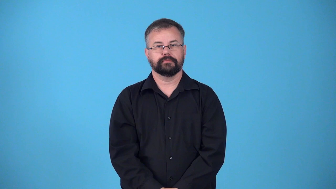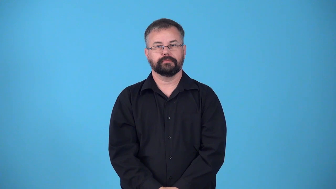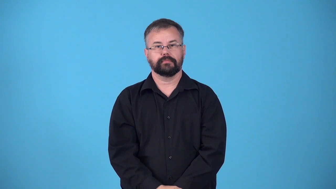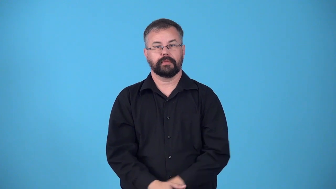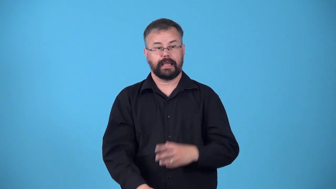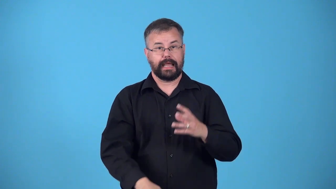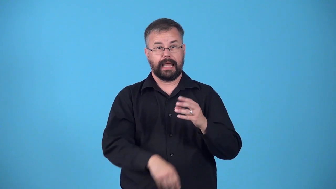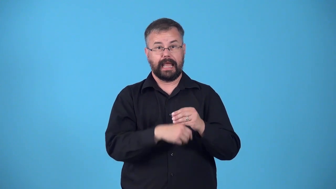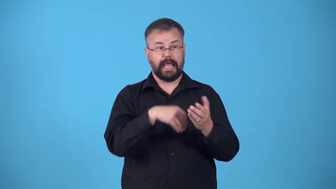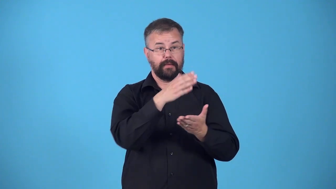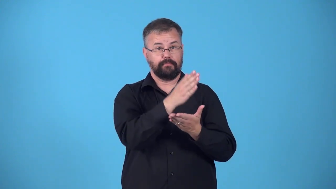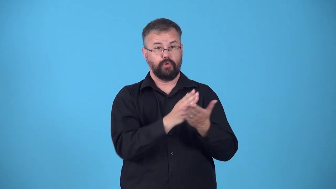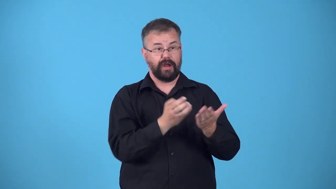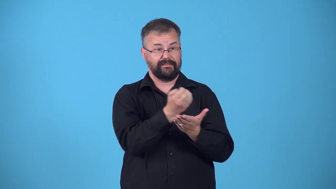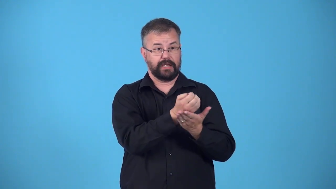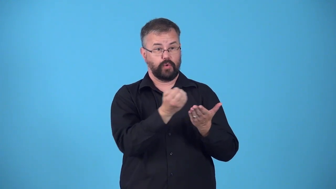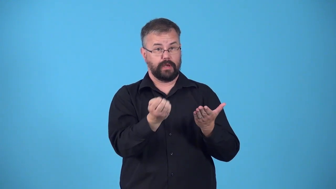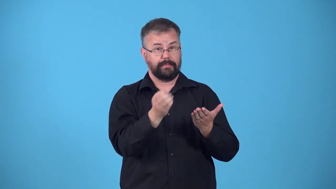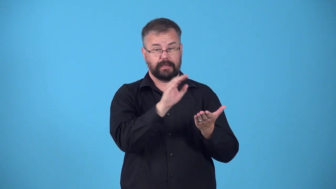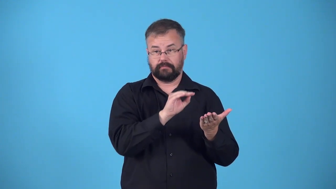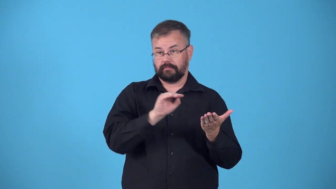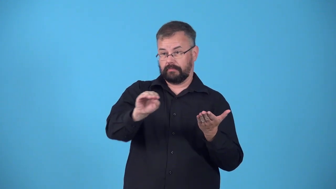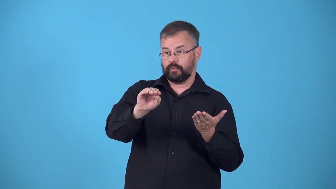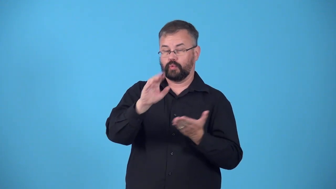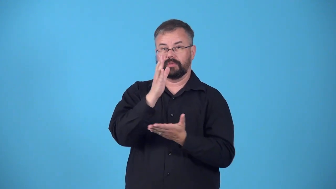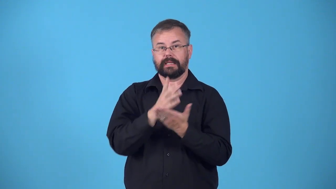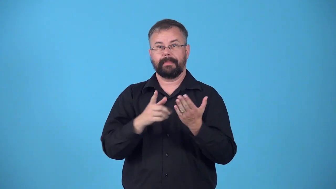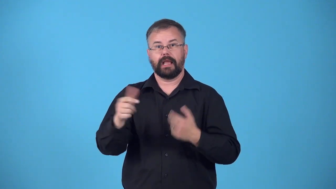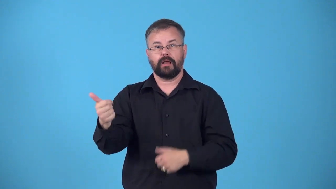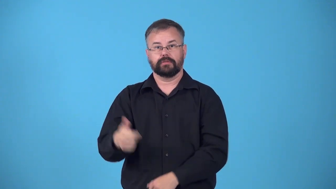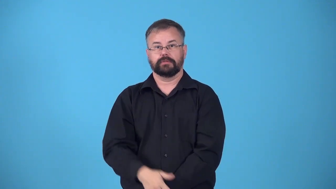fit